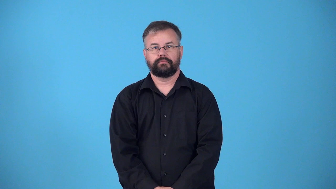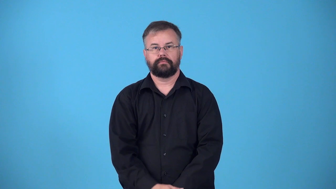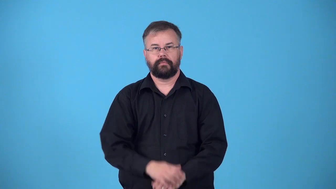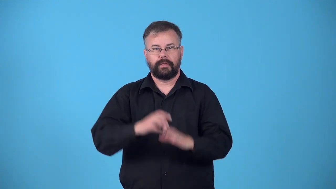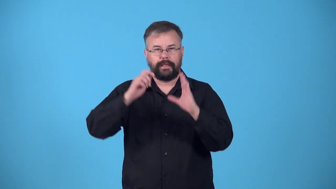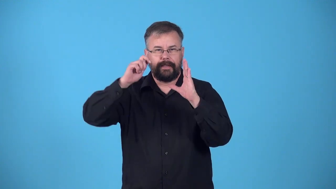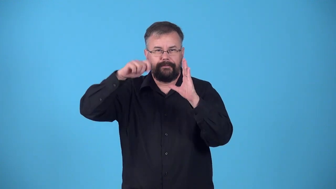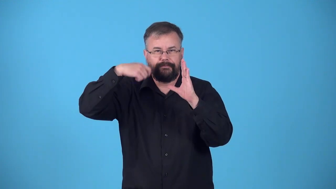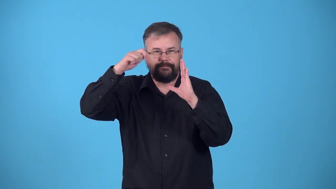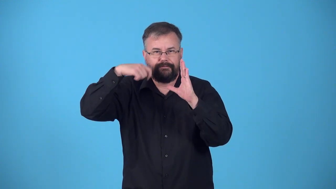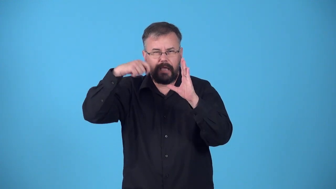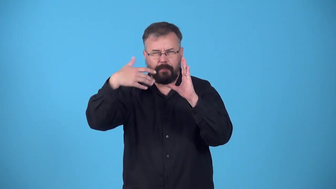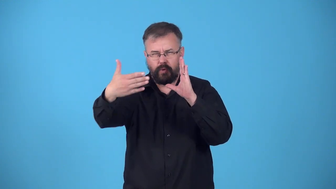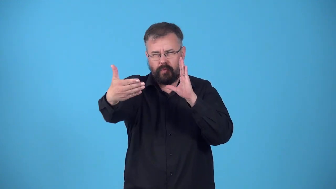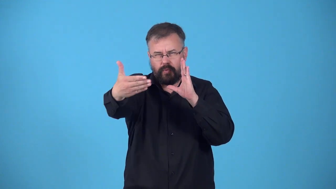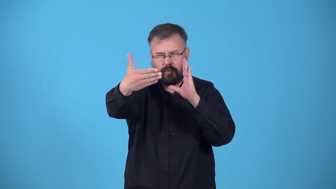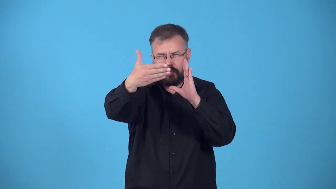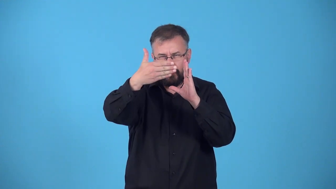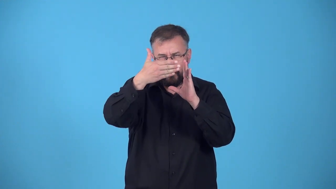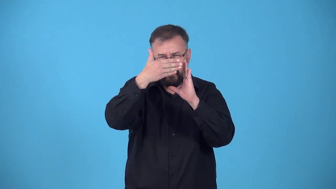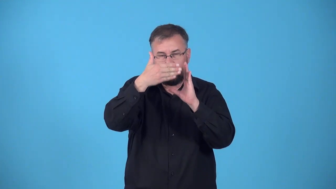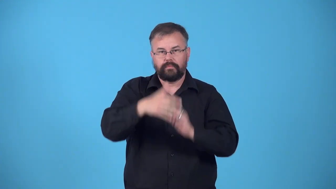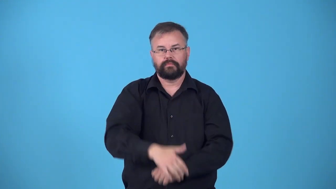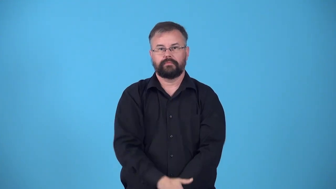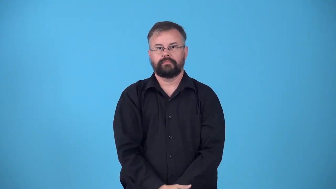pan in